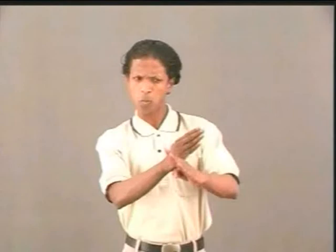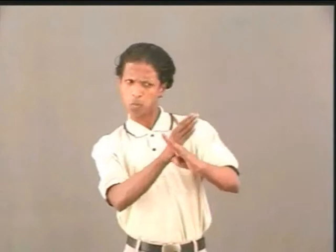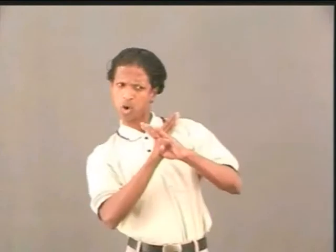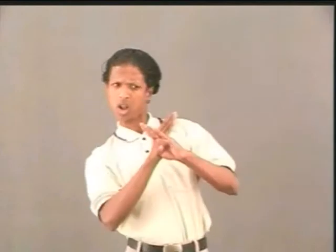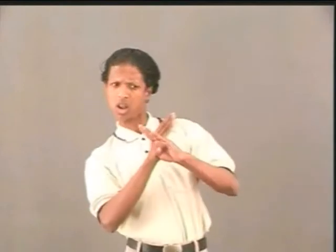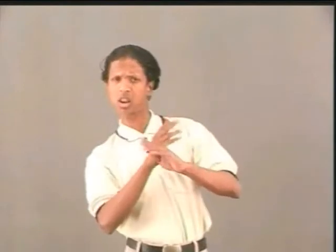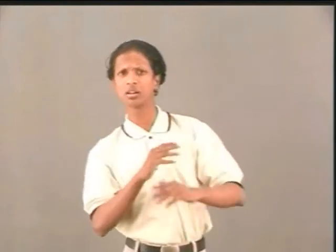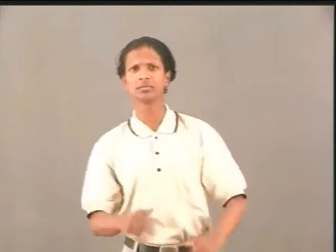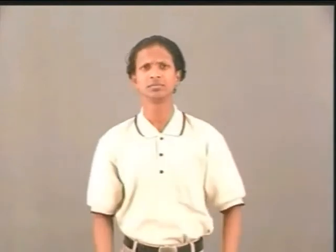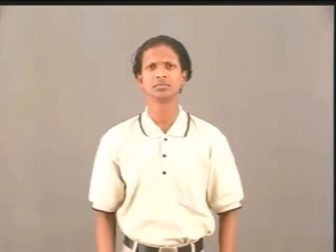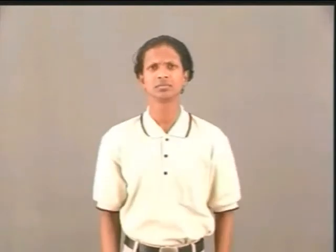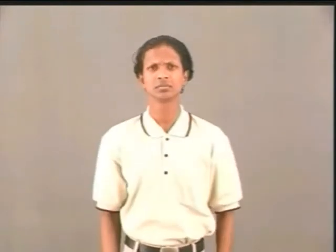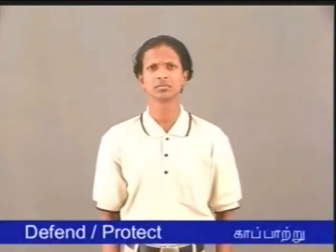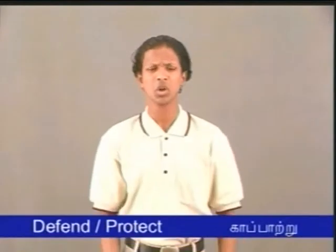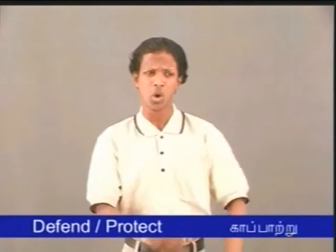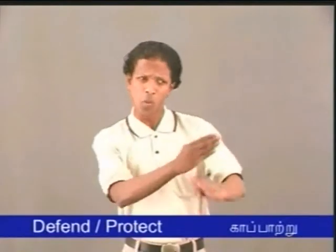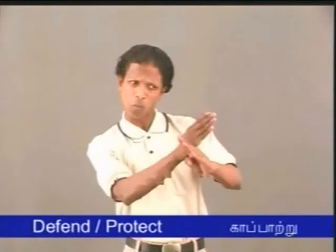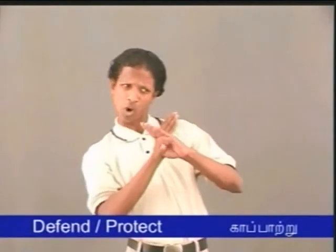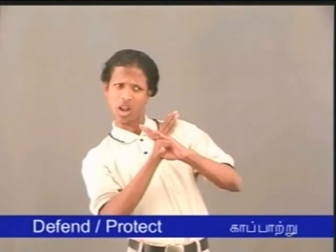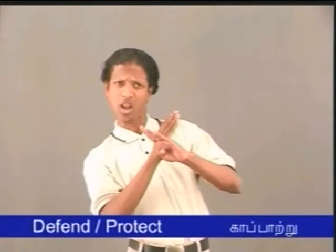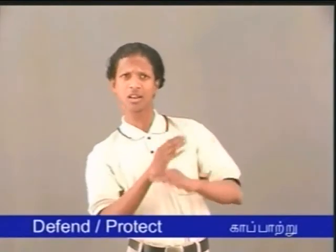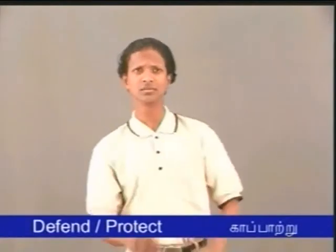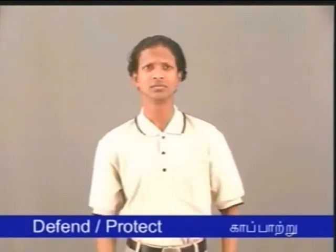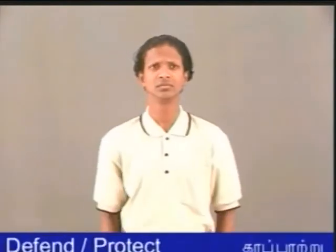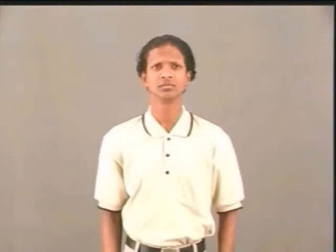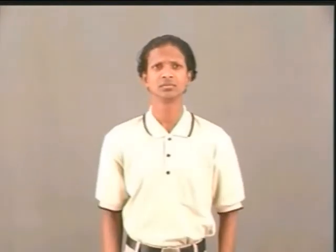defend